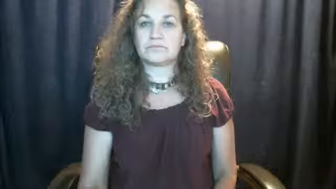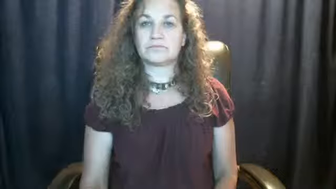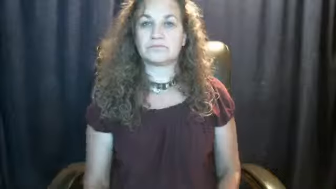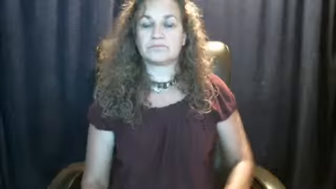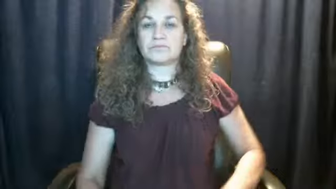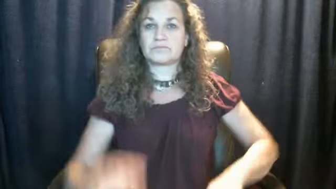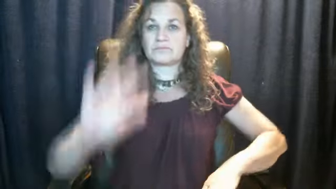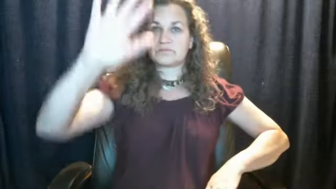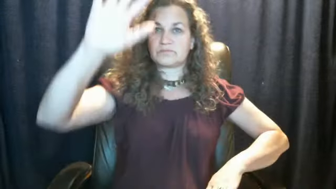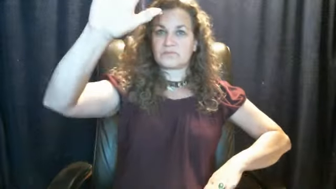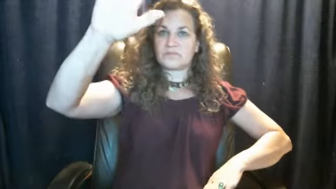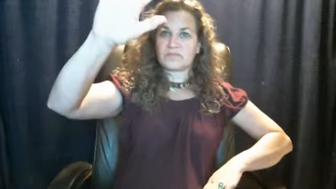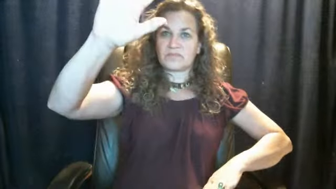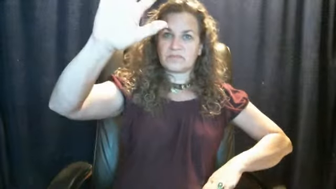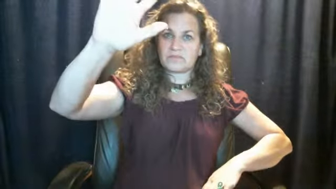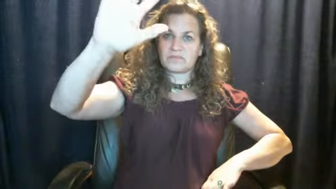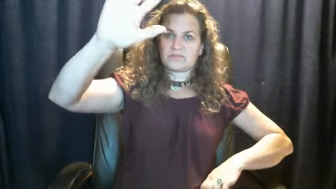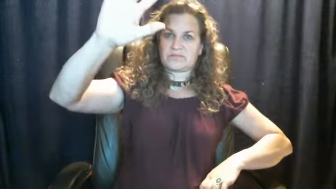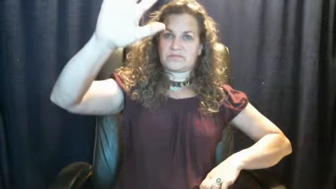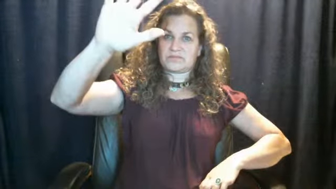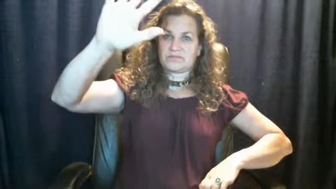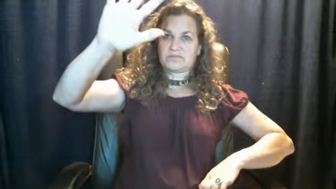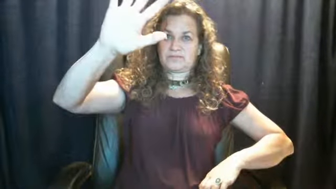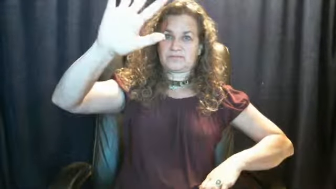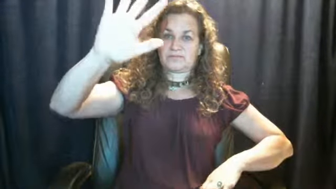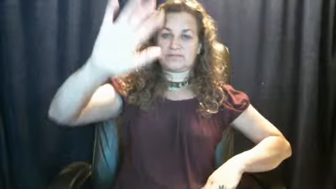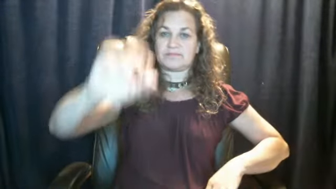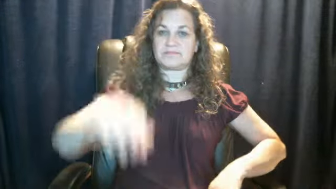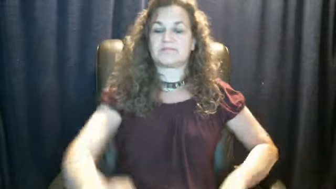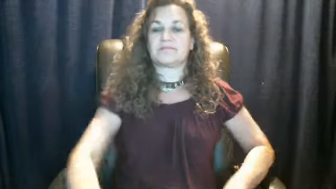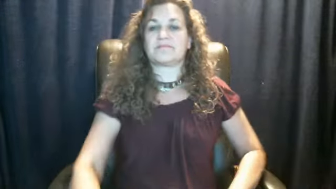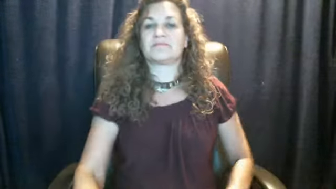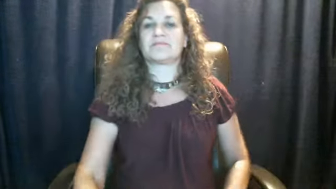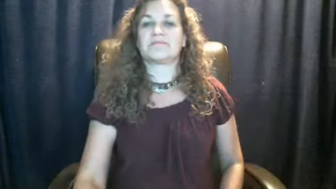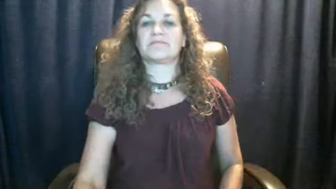classifier